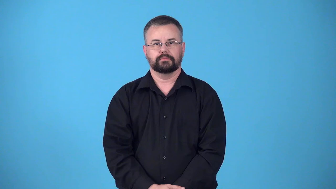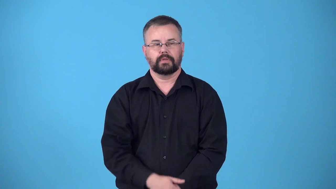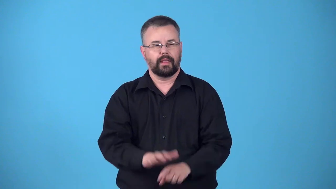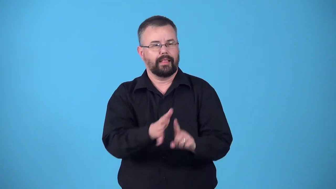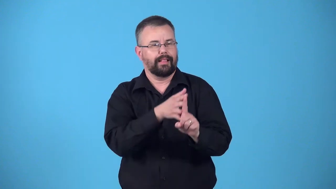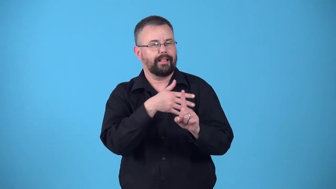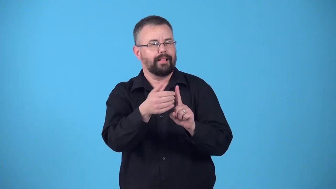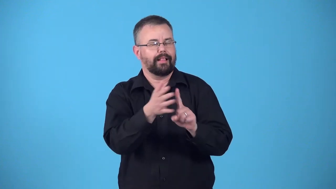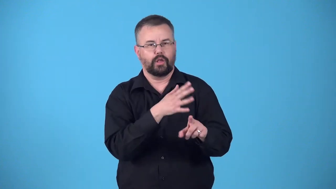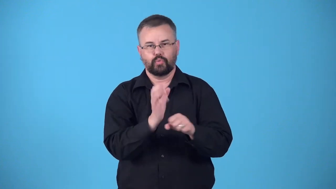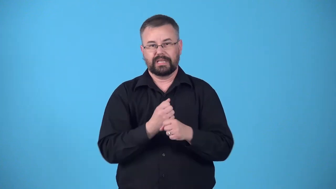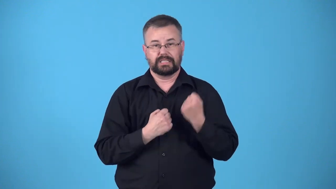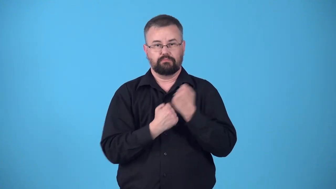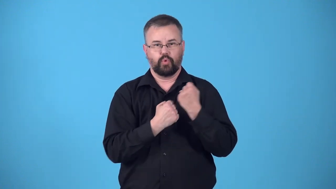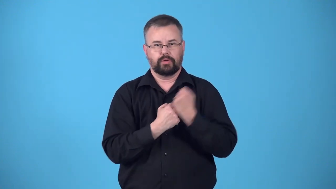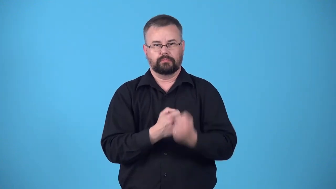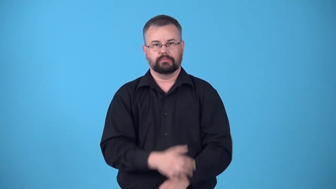curry favour